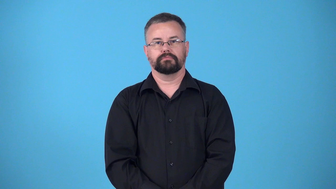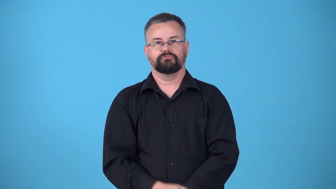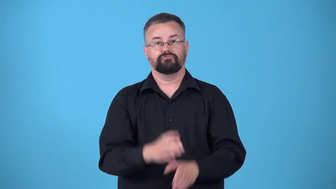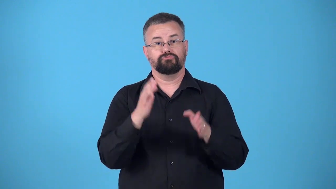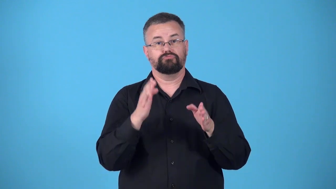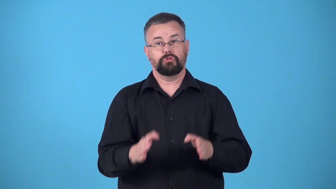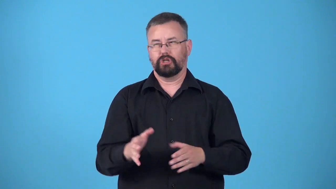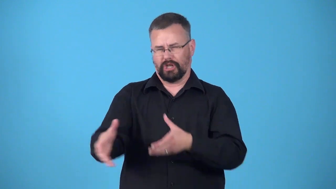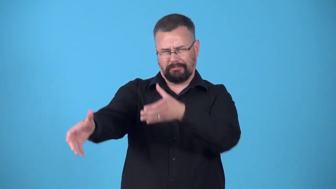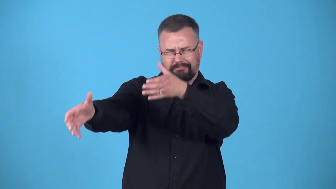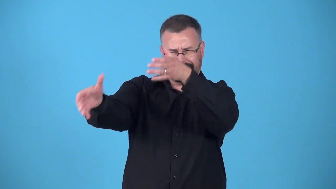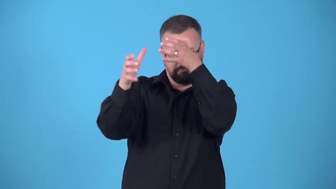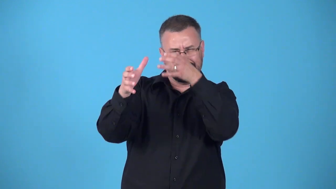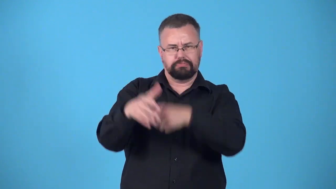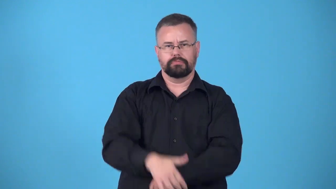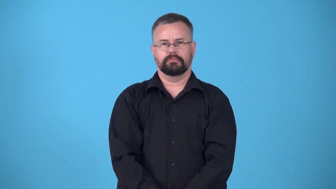depth